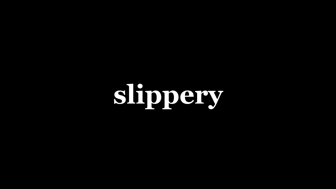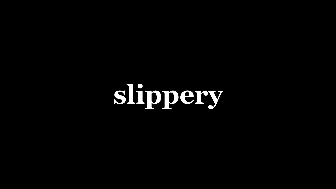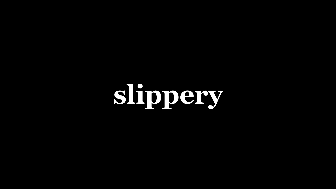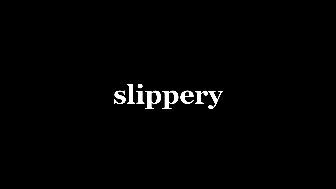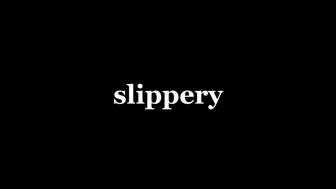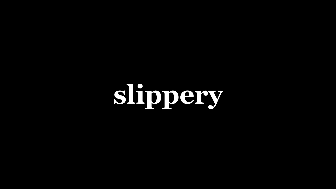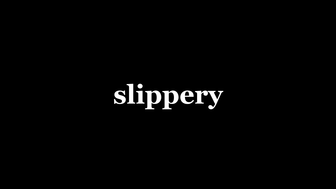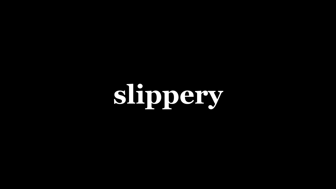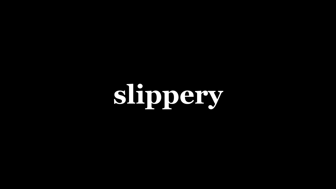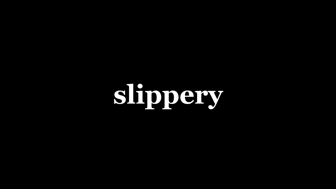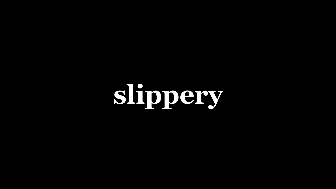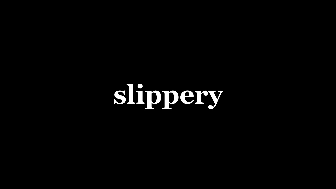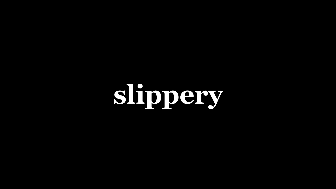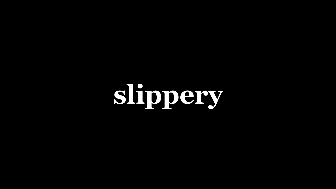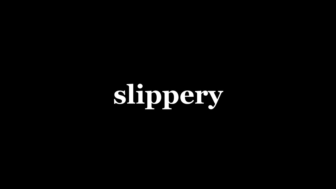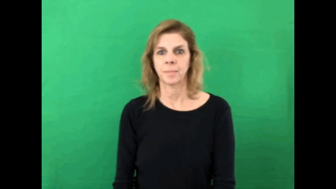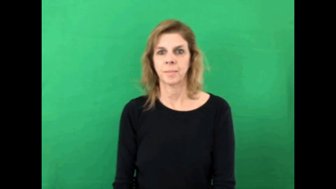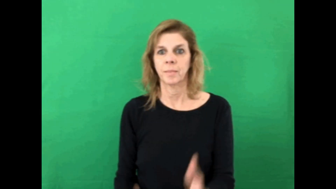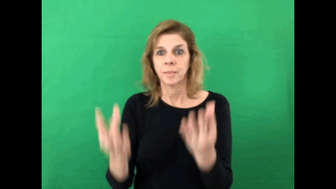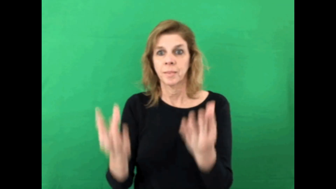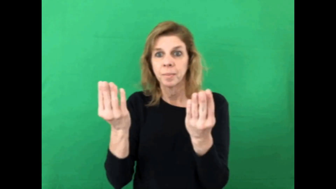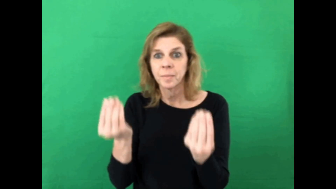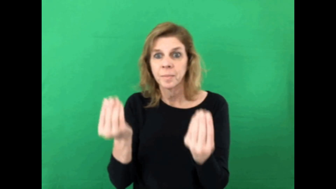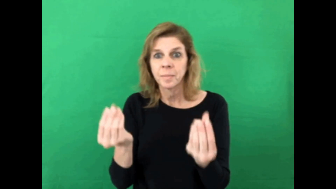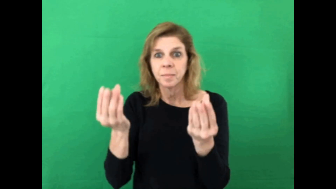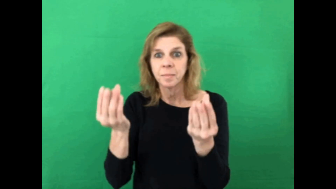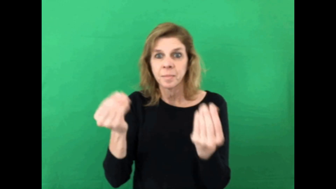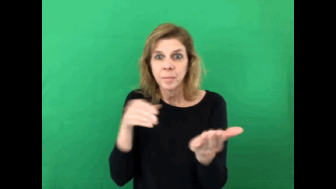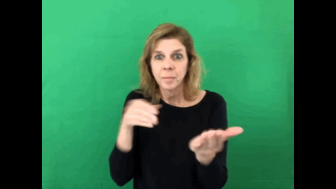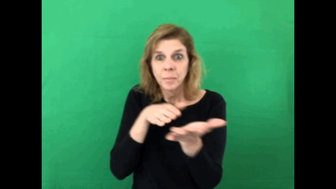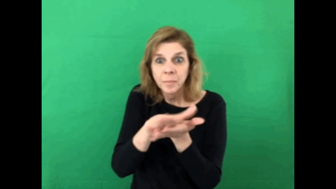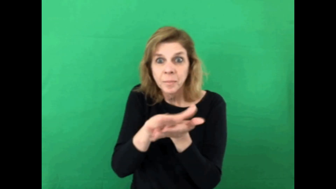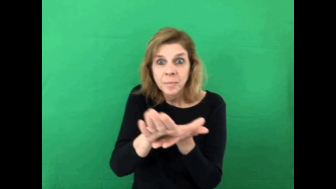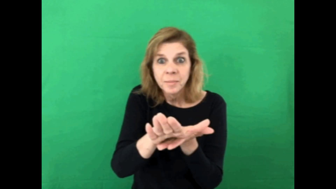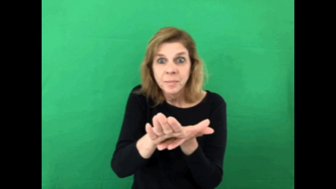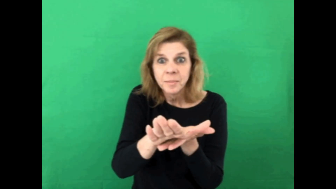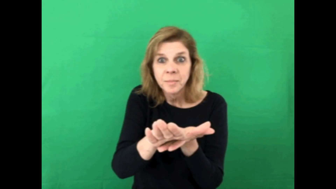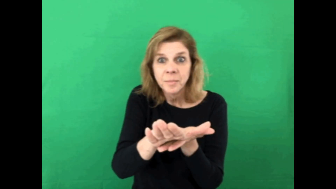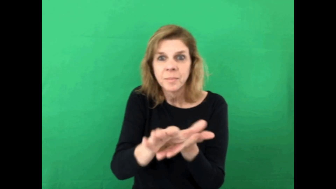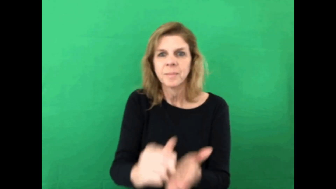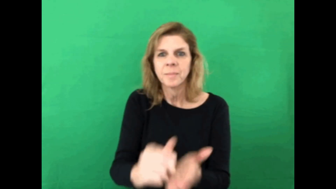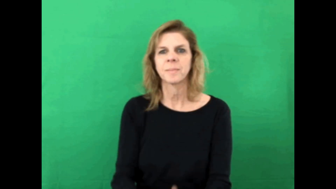Slippery